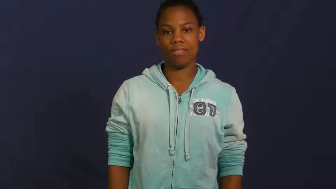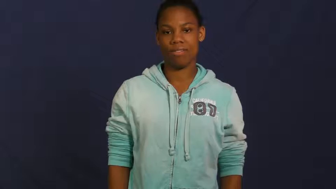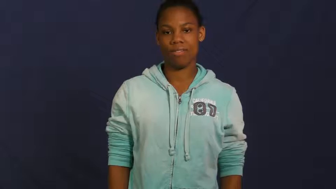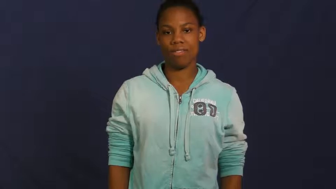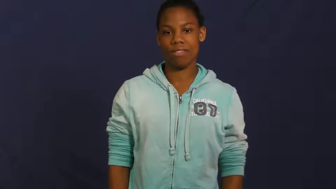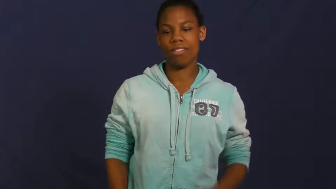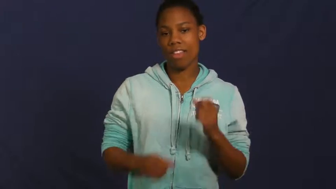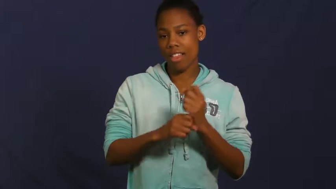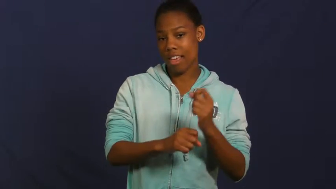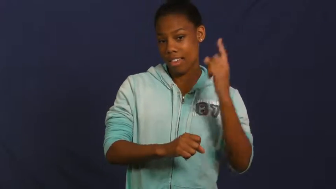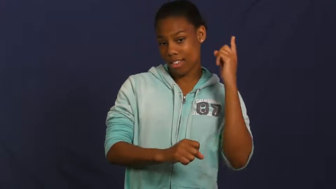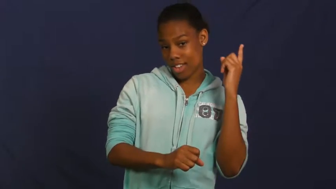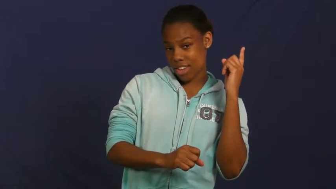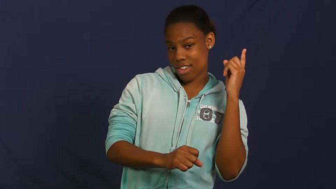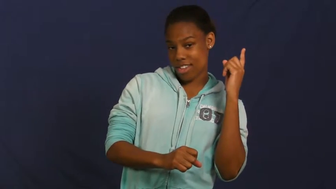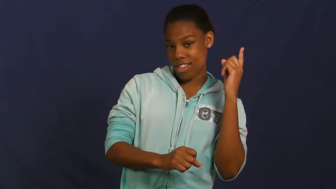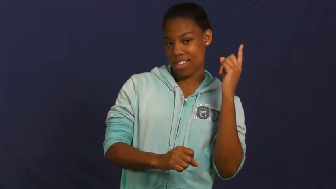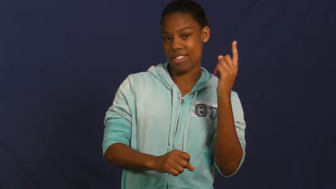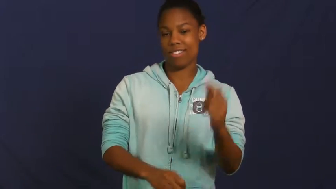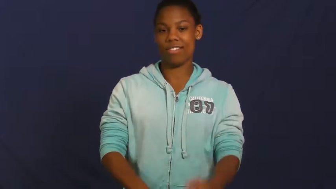last year